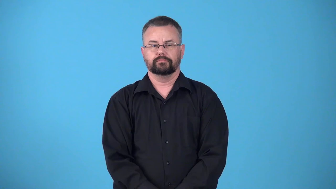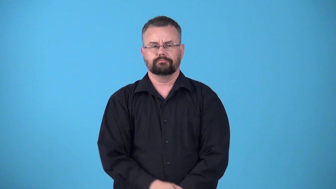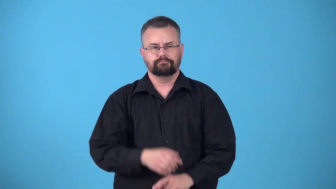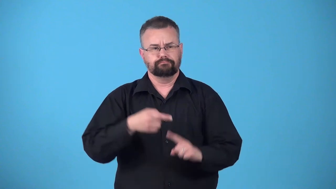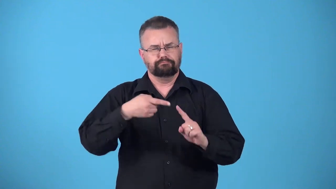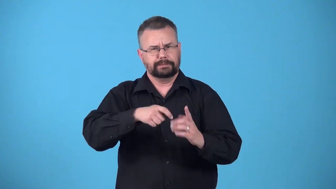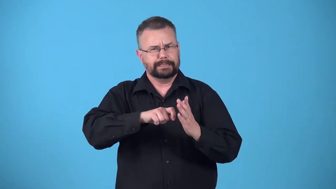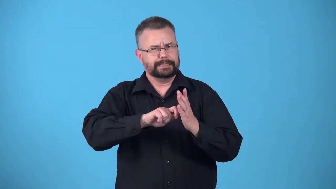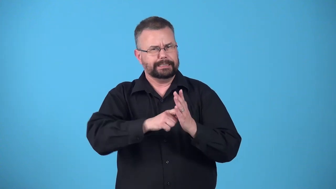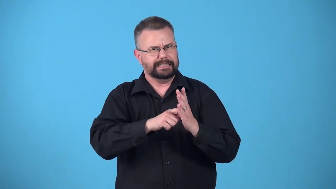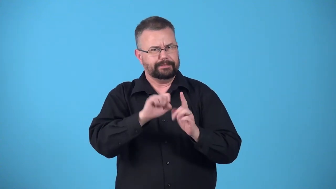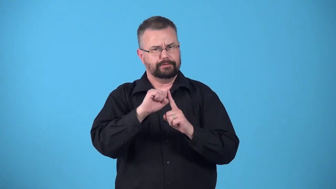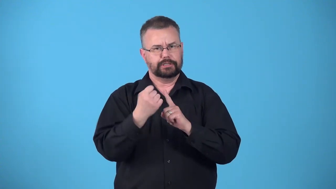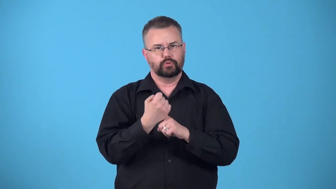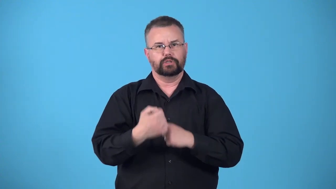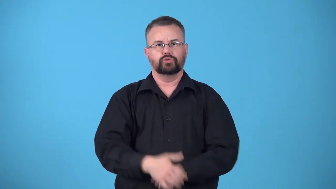boils down to